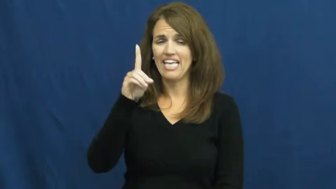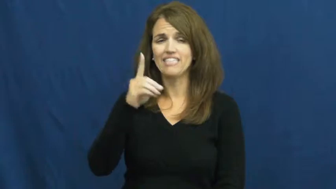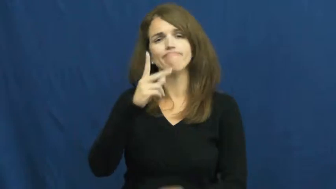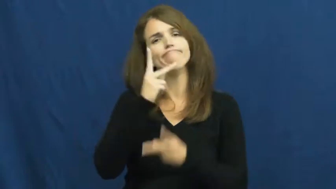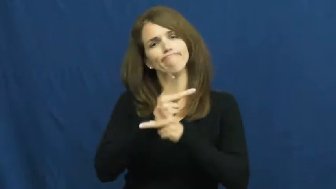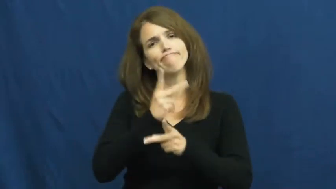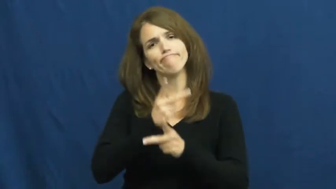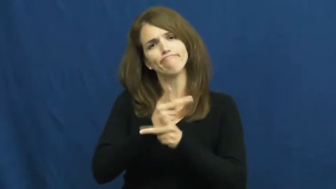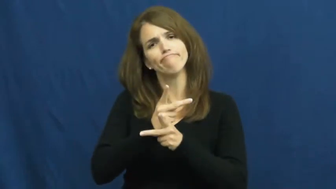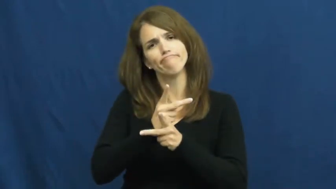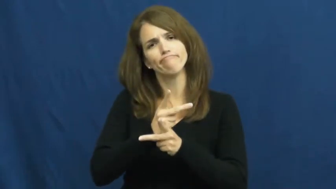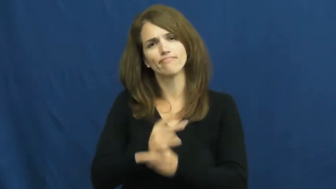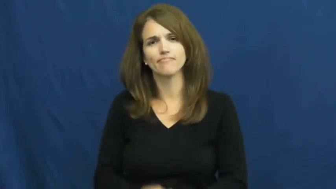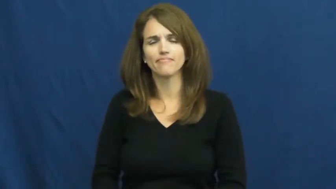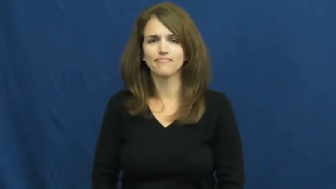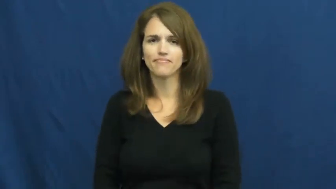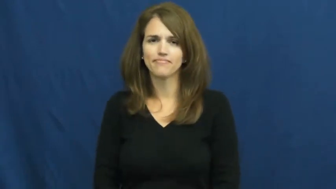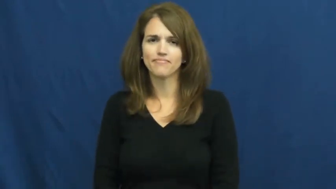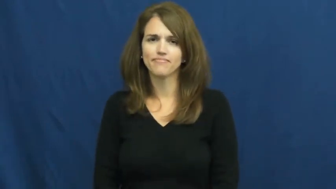supervise,watch,invigillate,proctor,attend,closely,custody